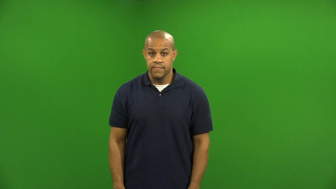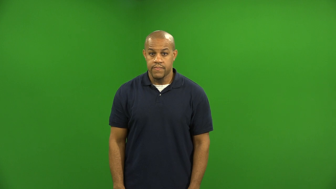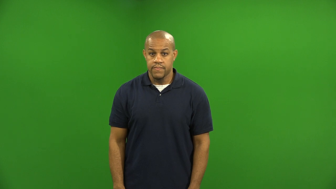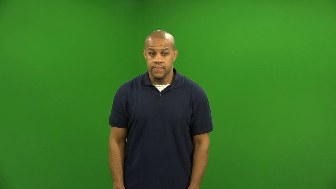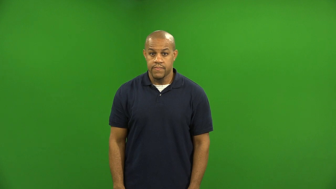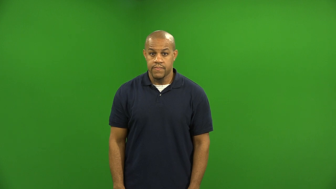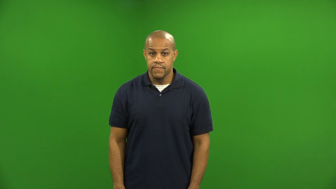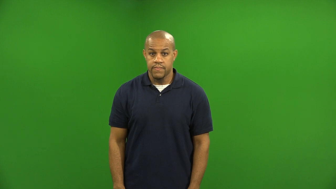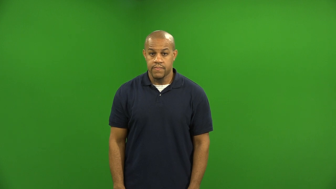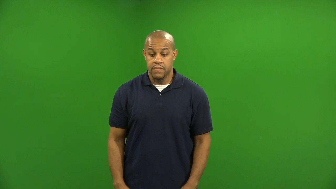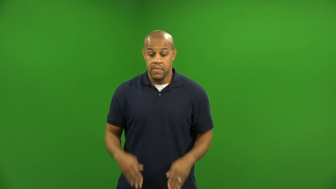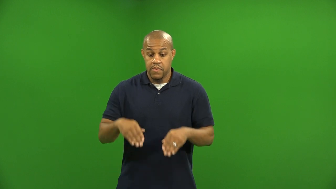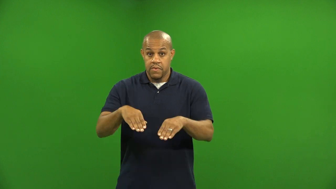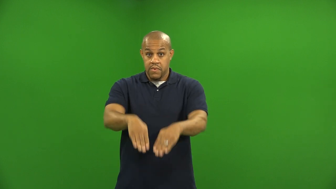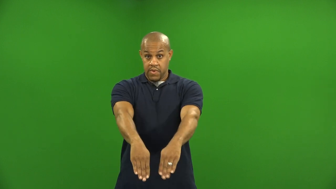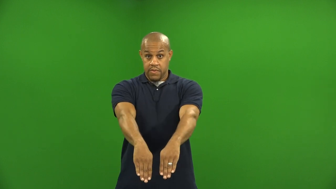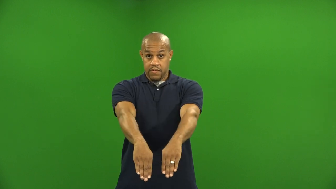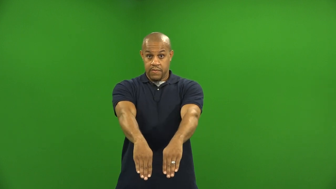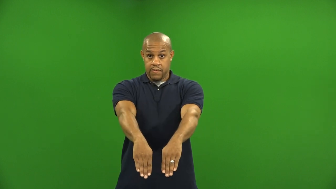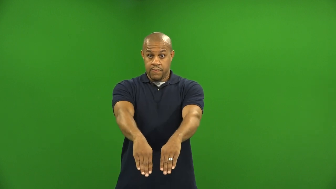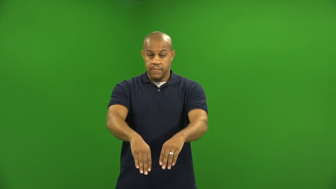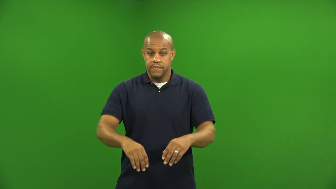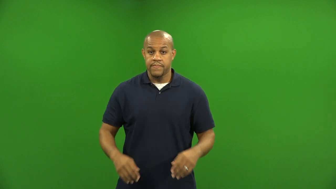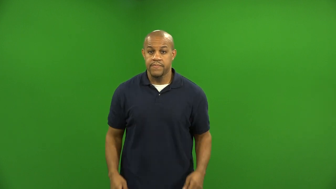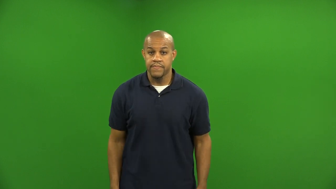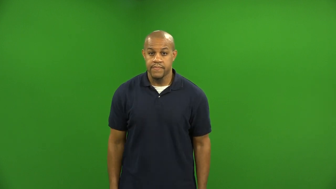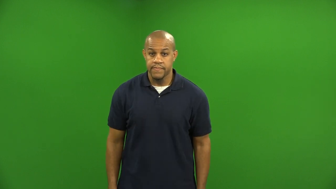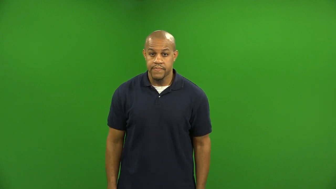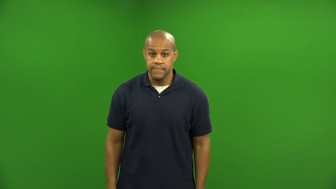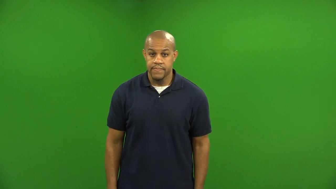In